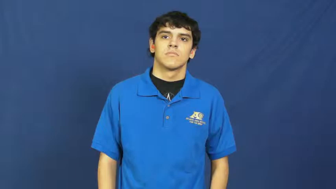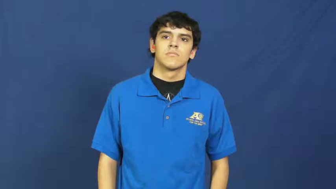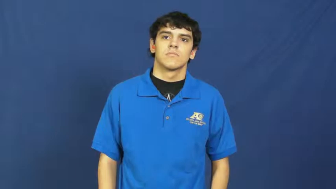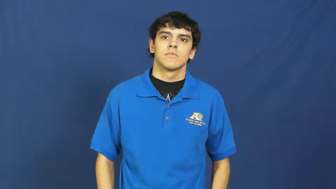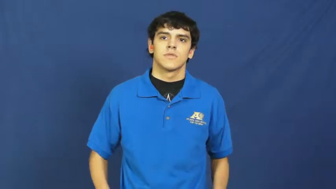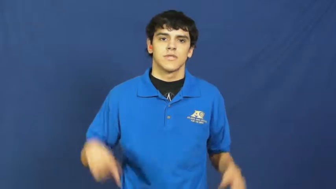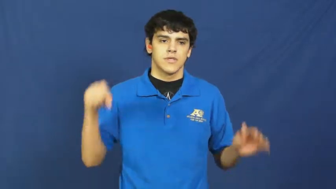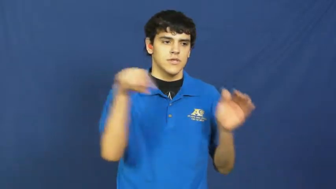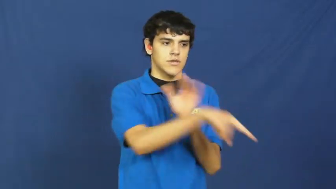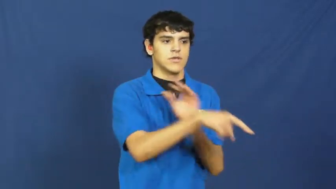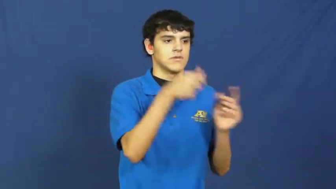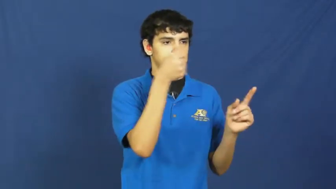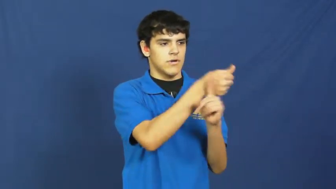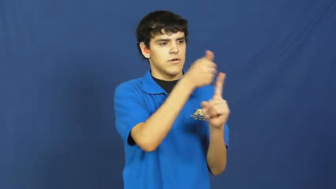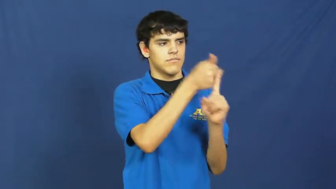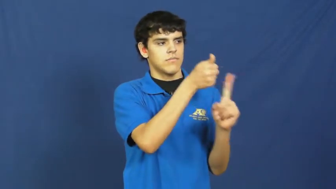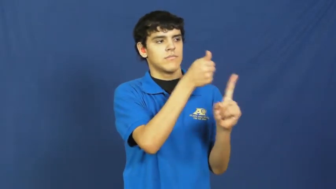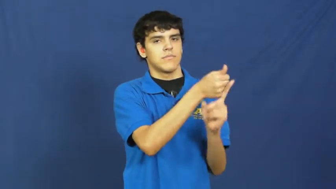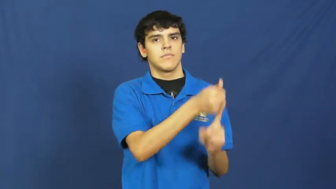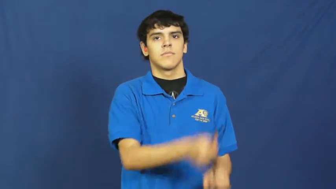suicide